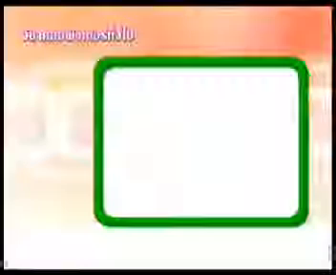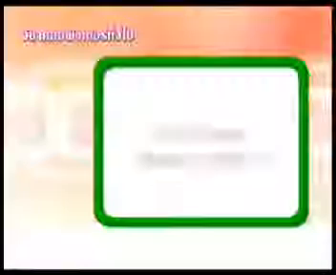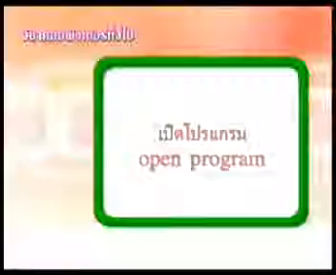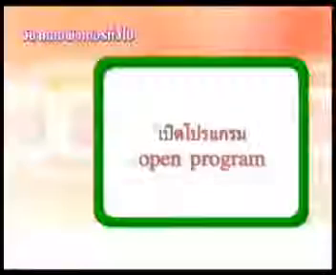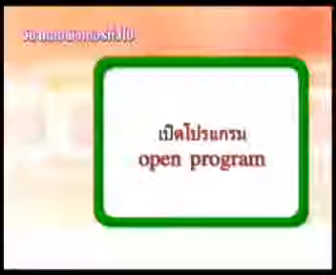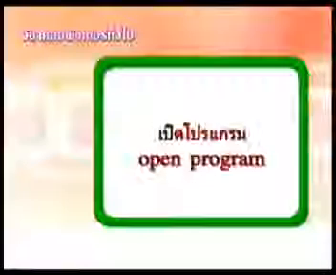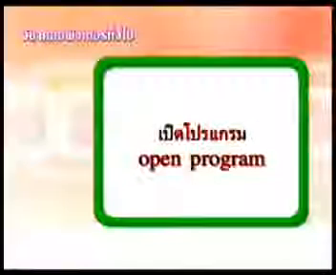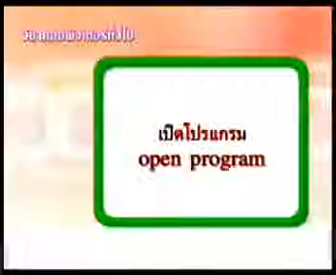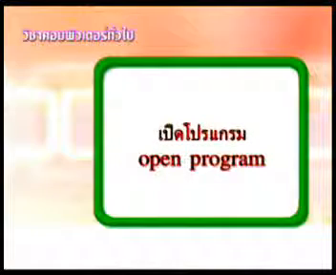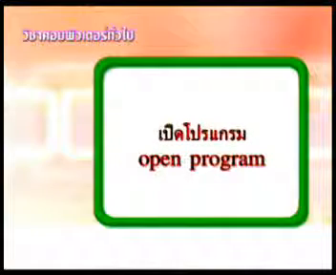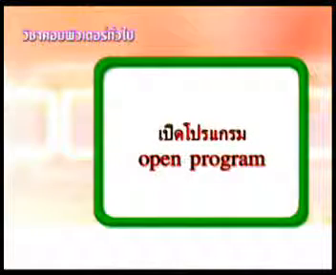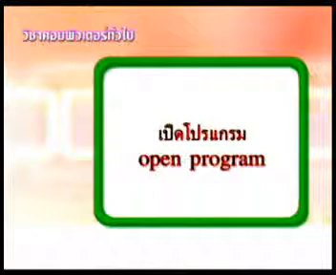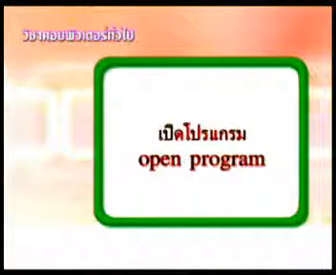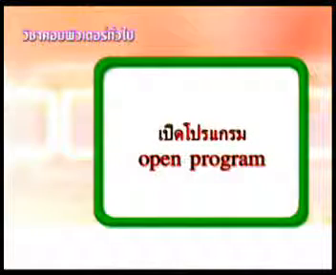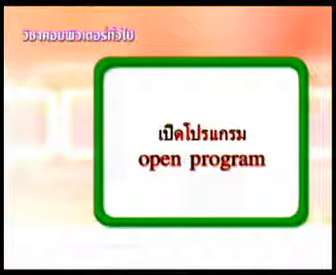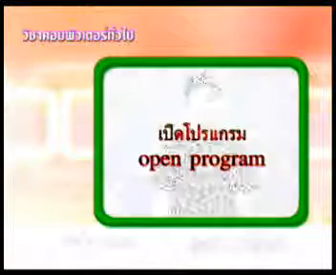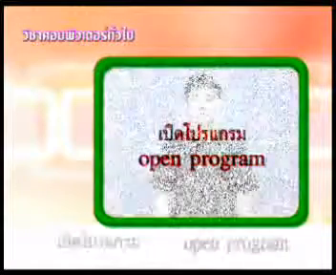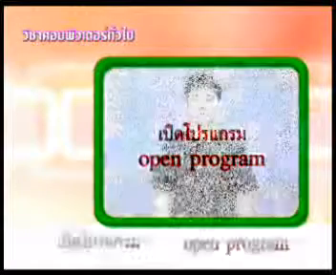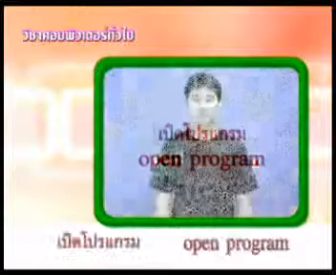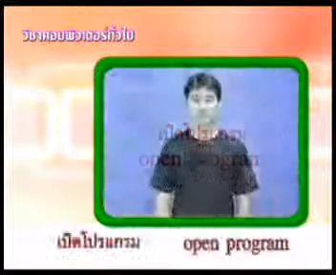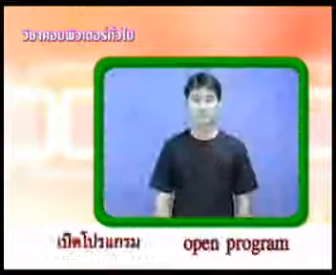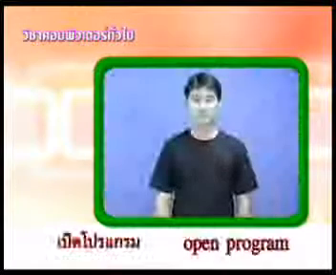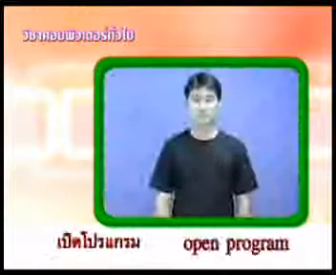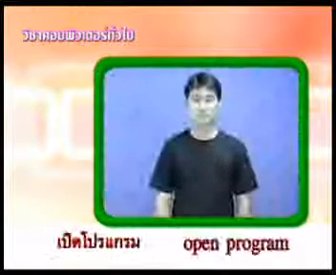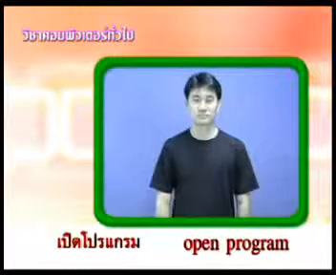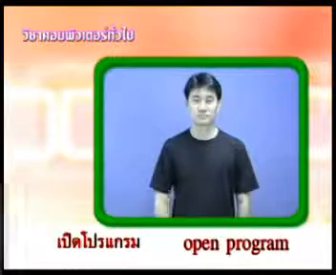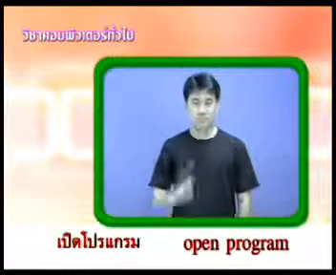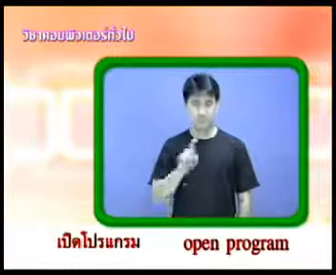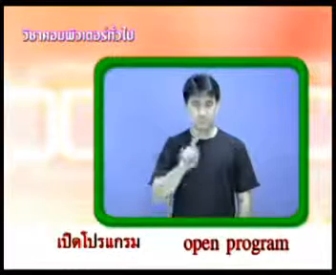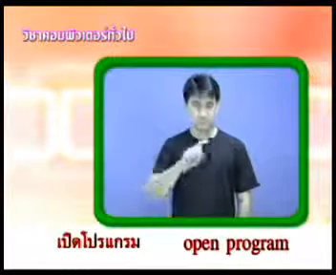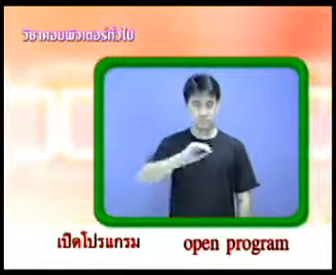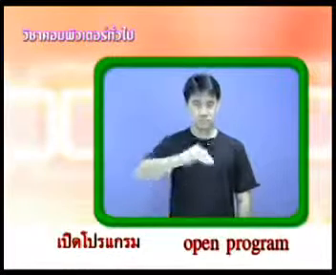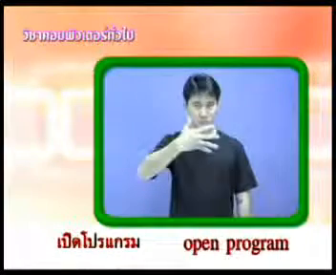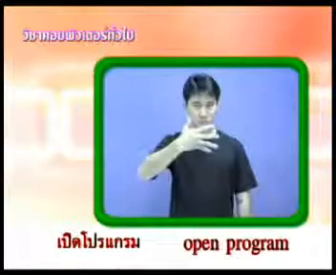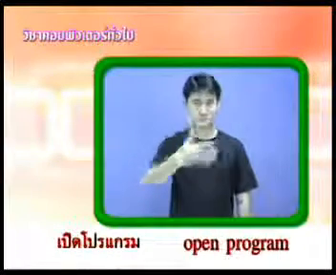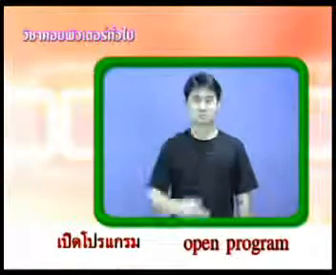openprog